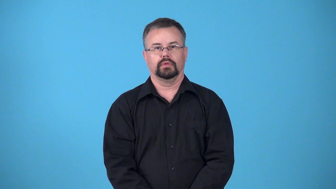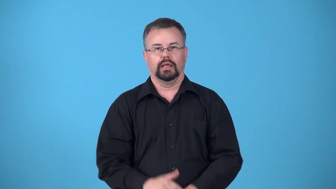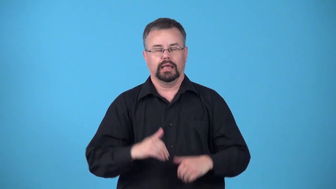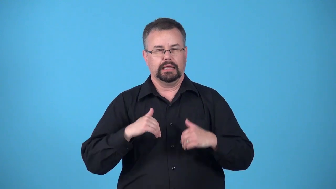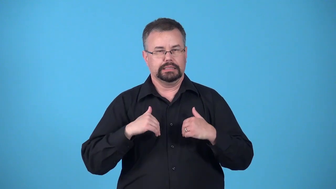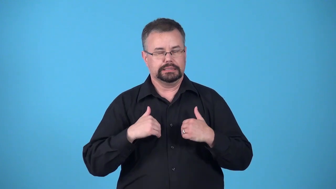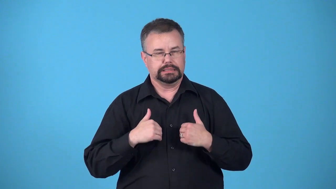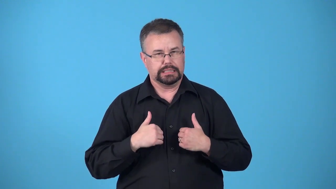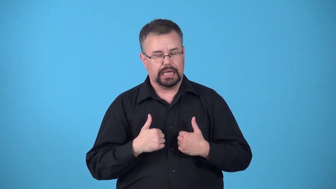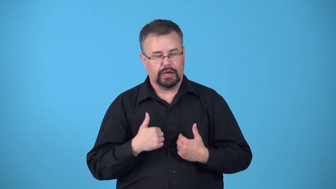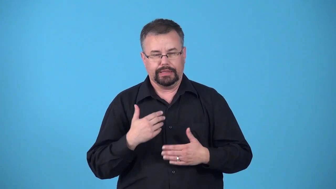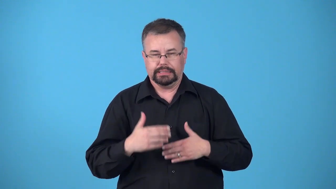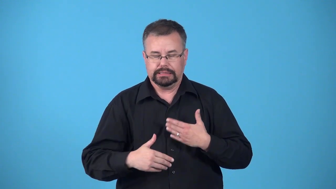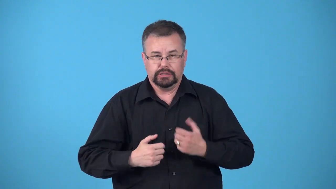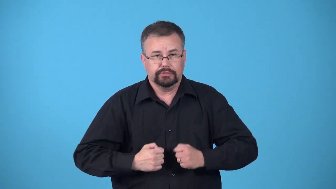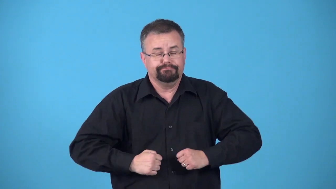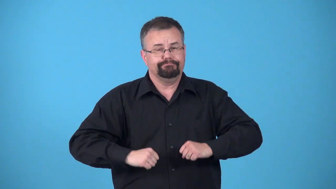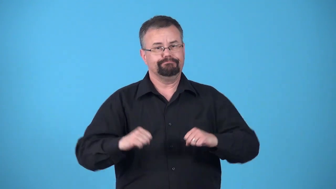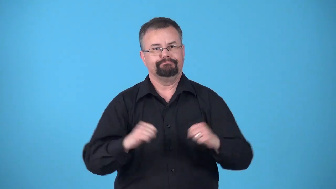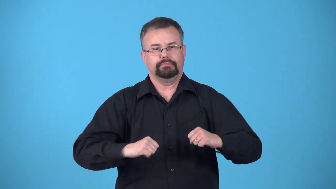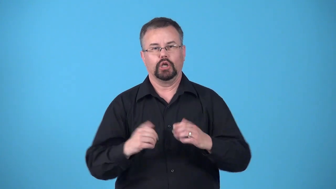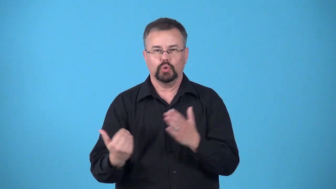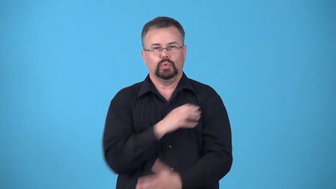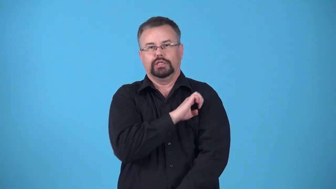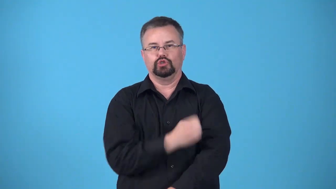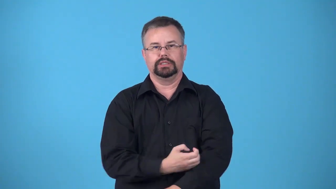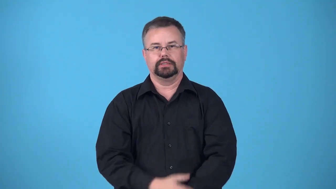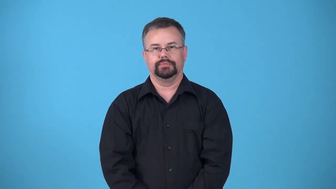second wind